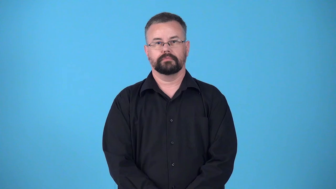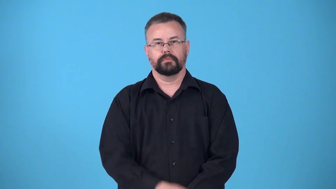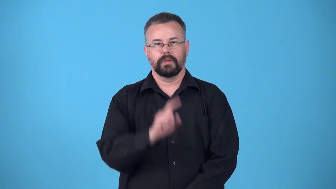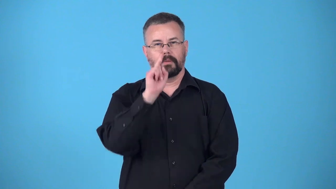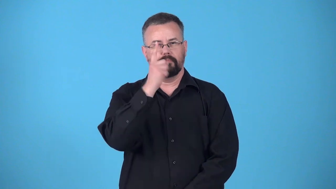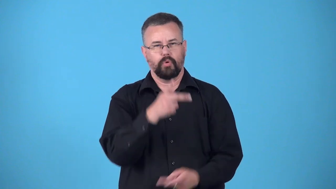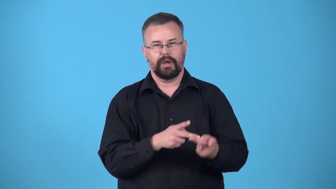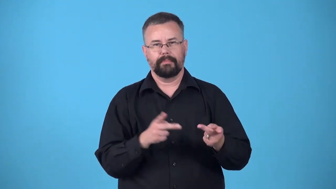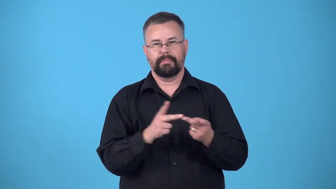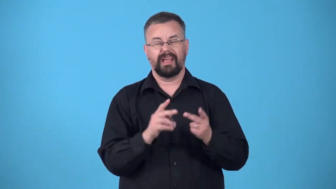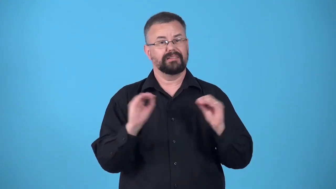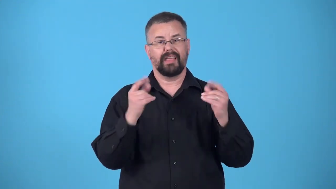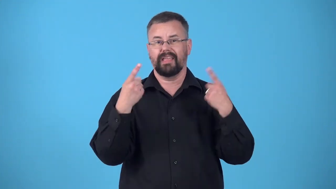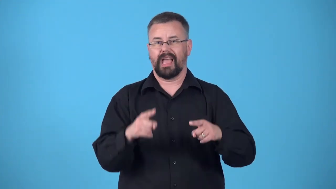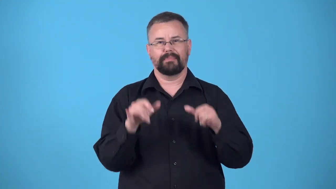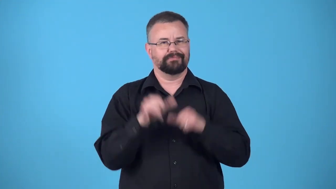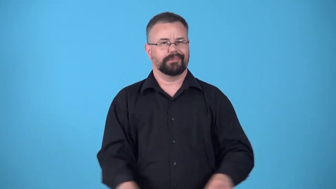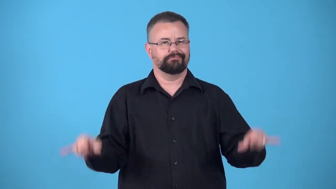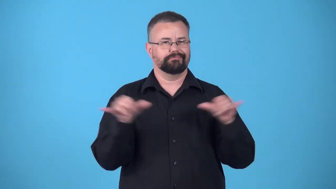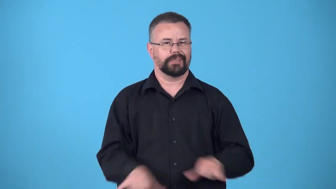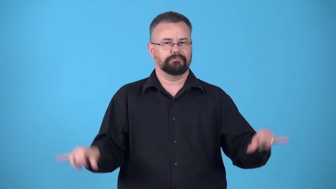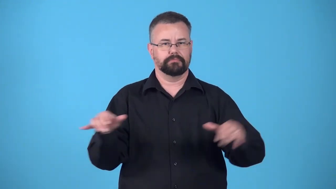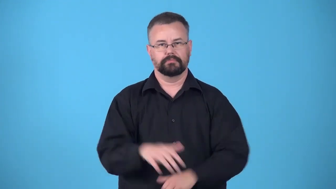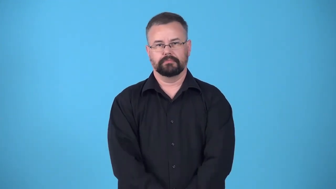desert